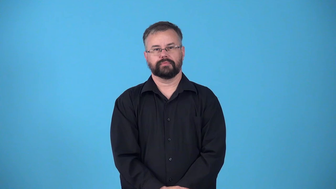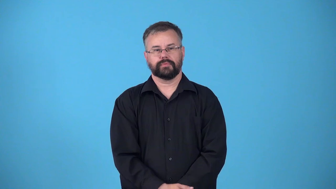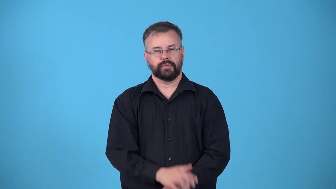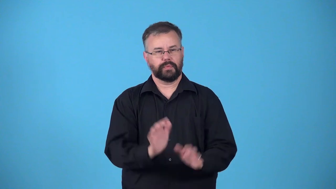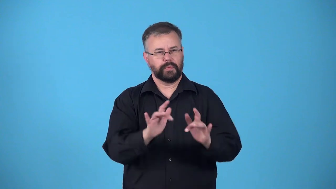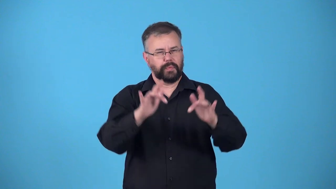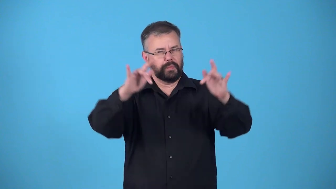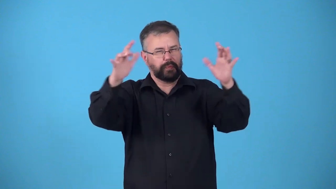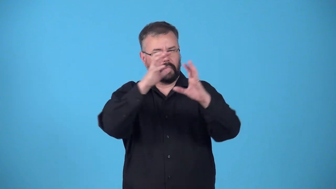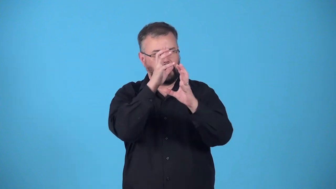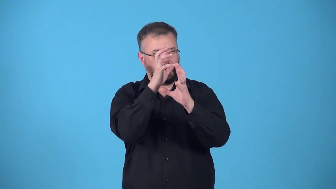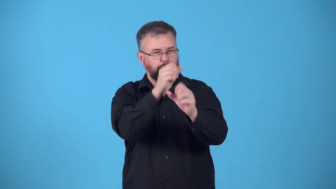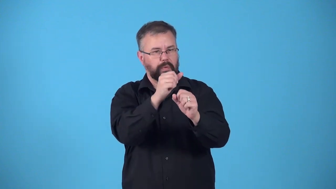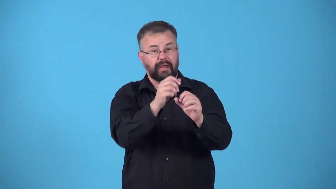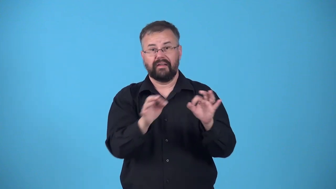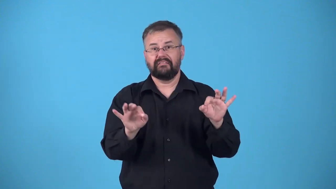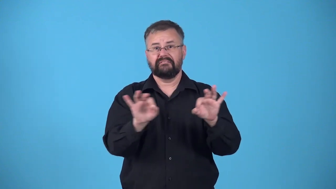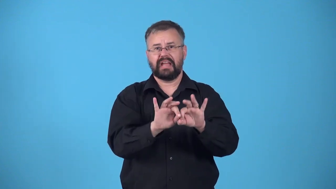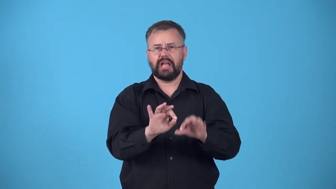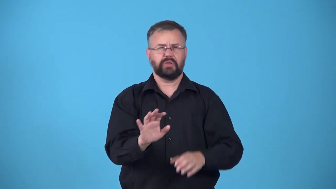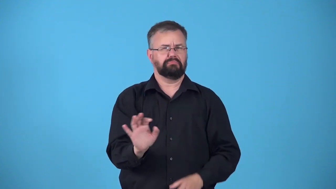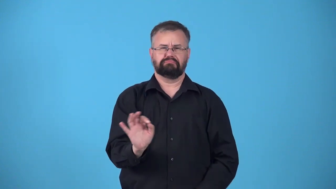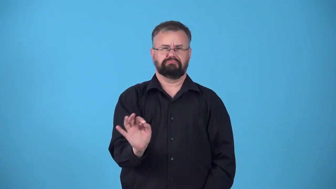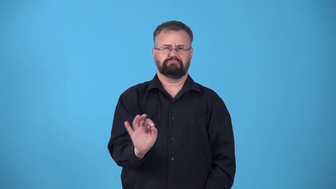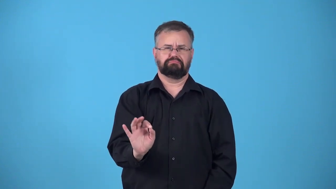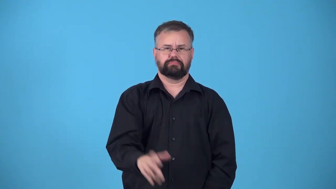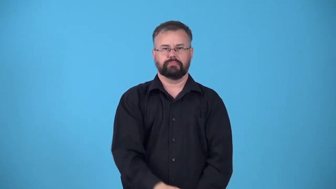glitter